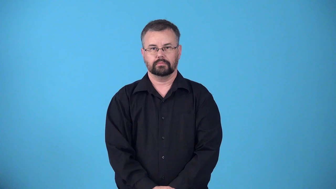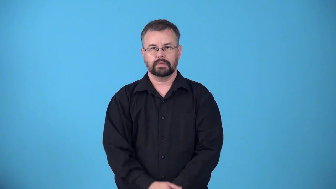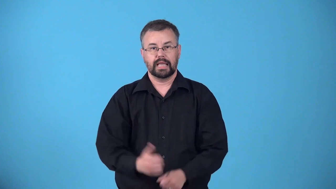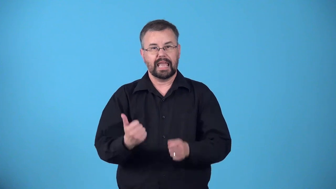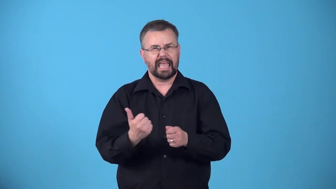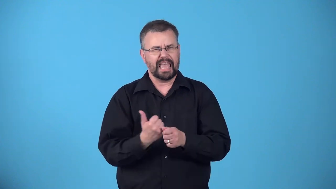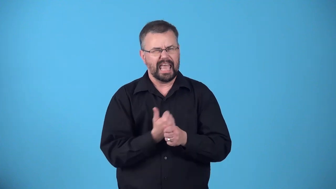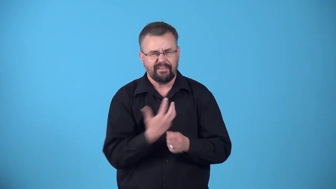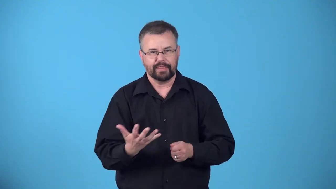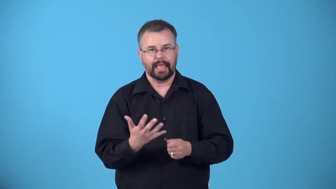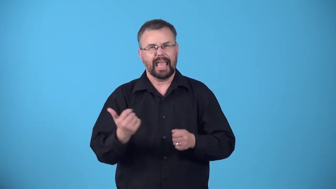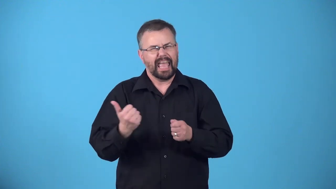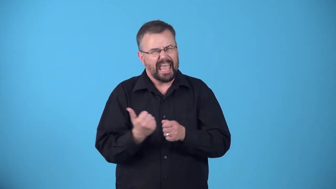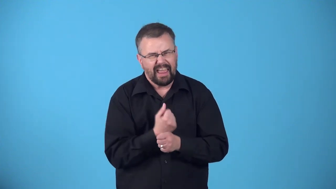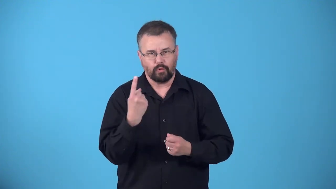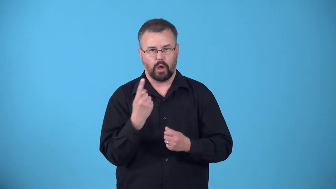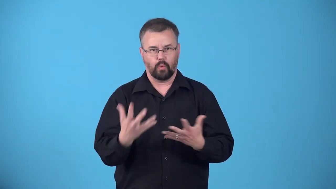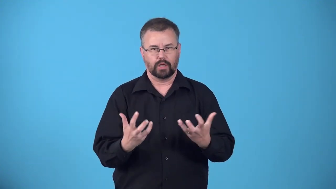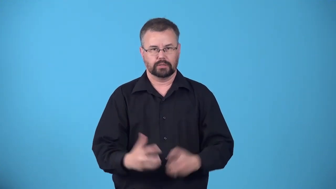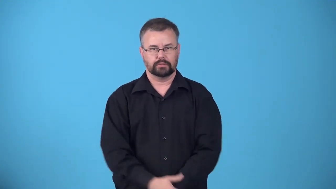all things to all people